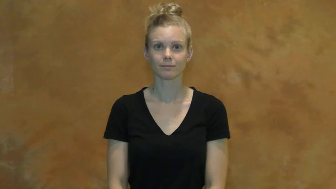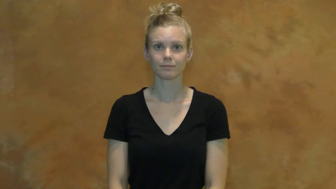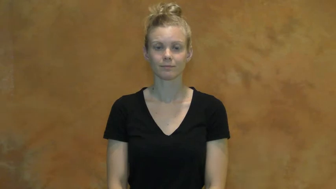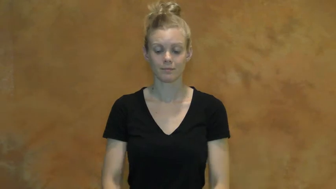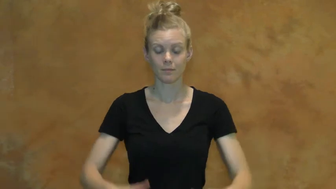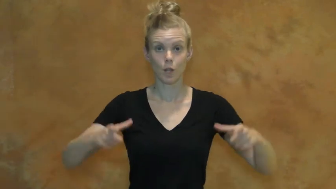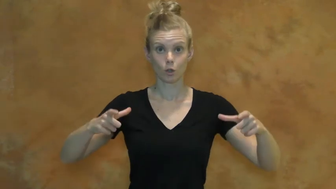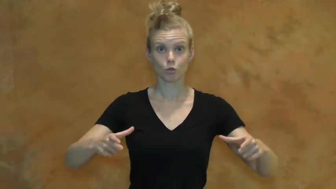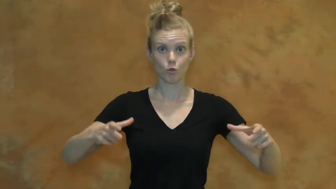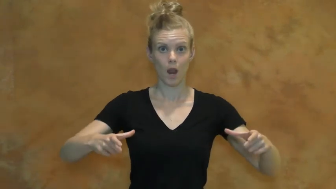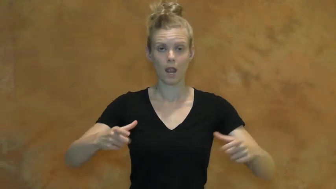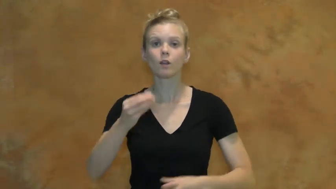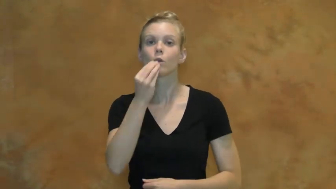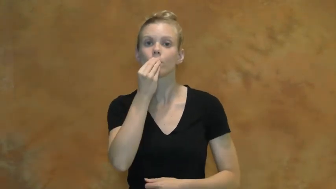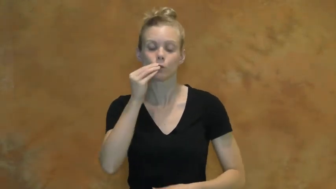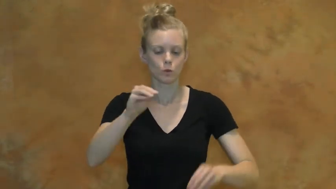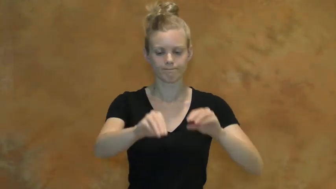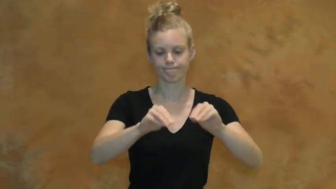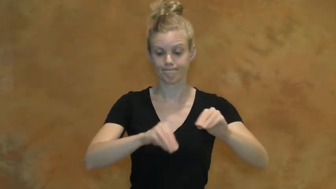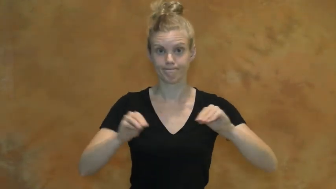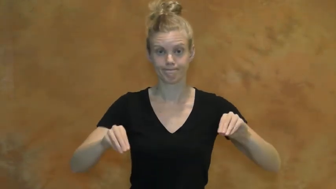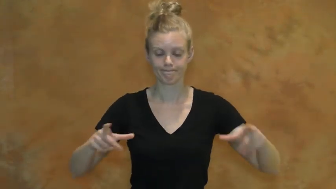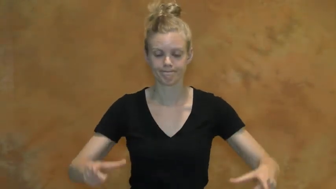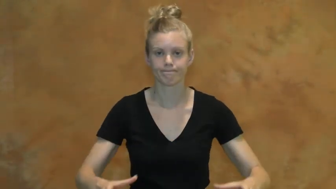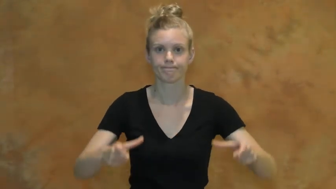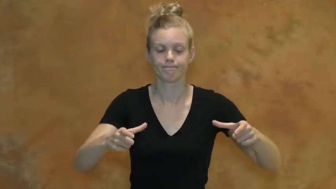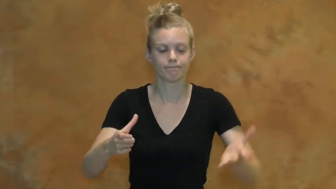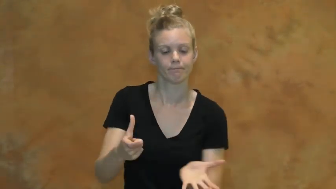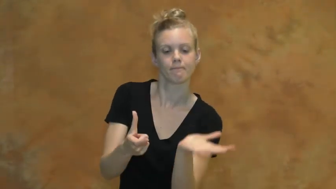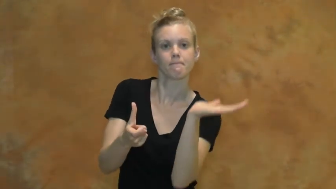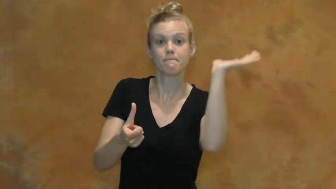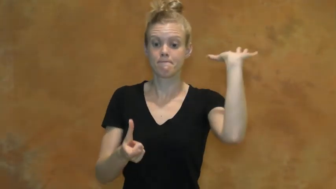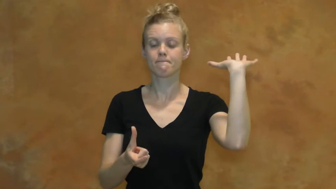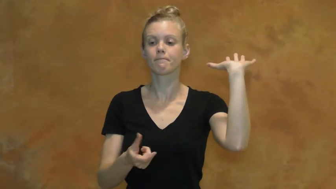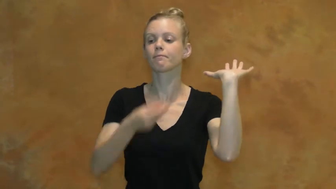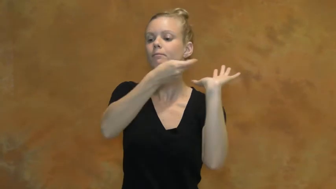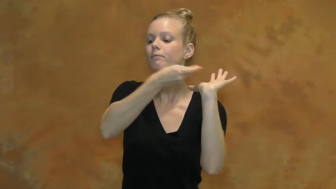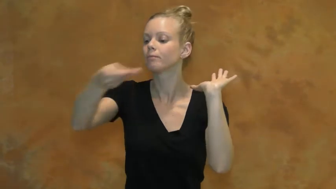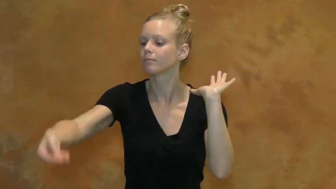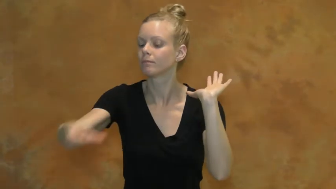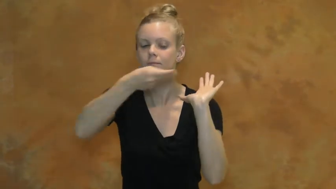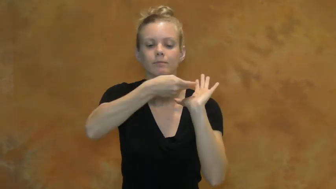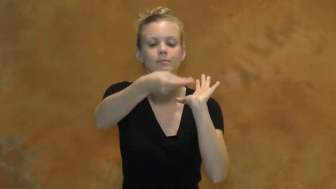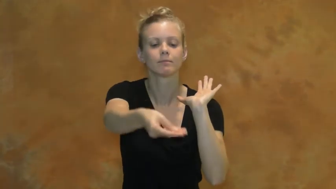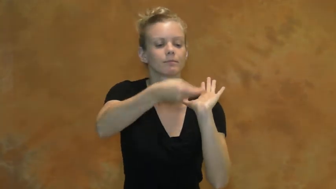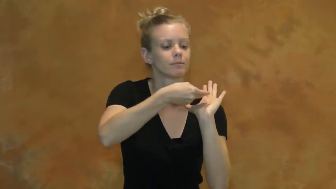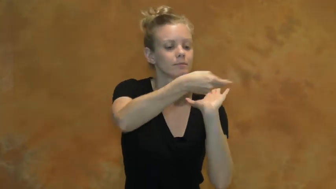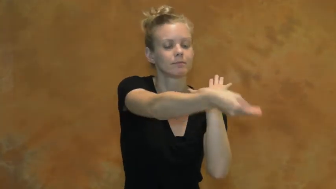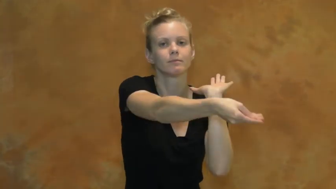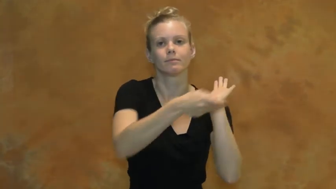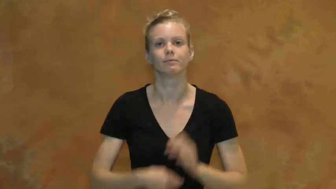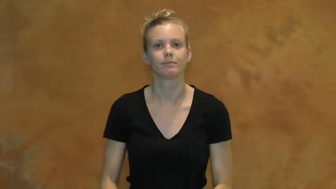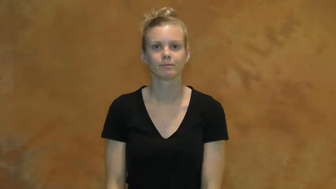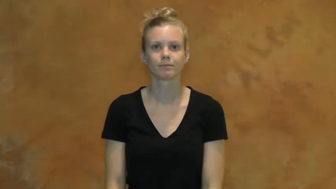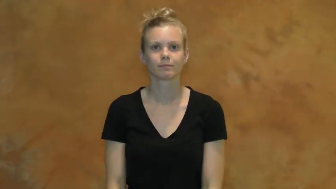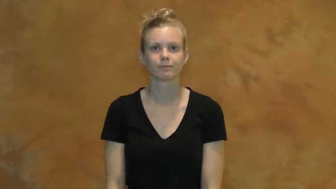platter